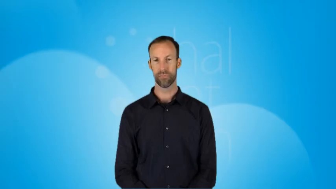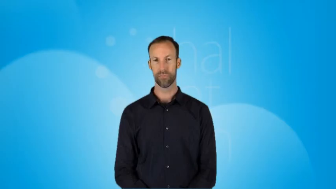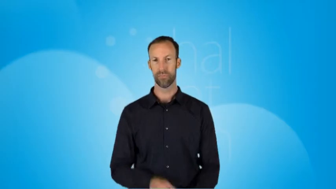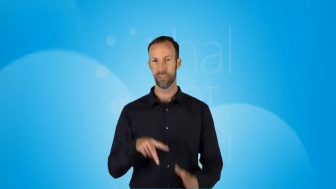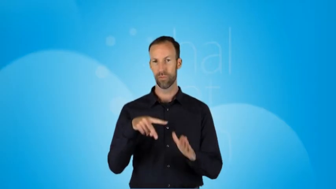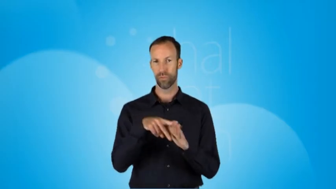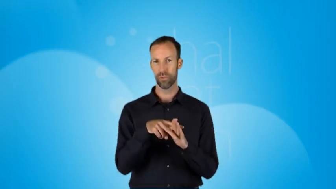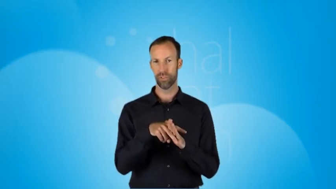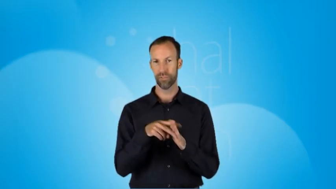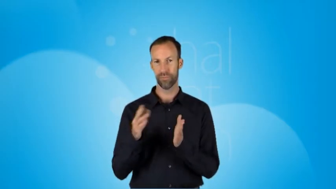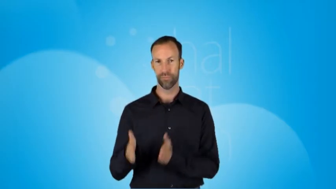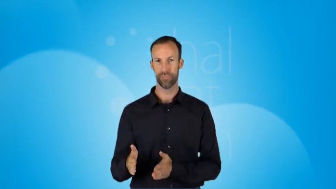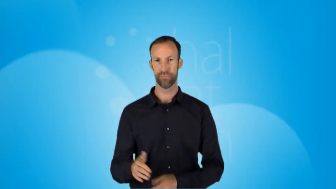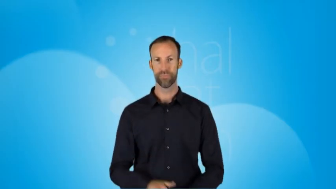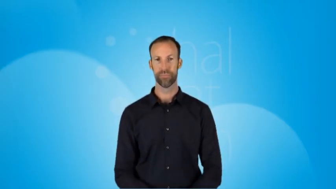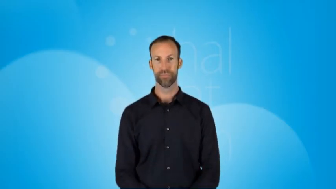cheater